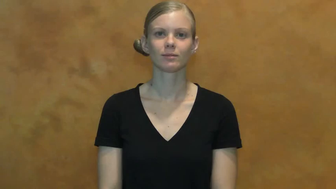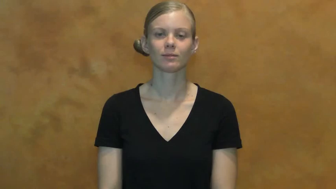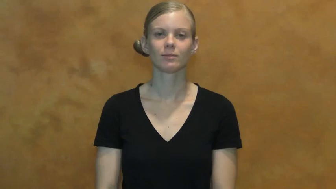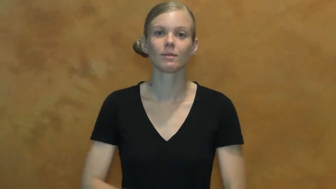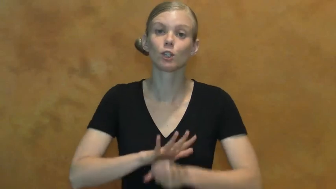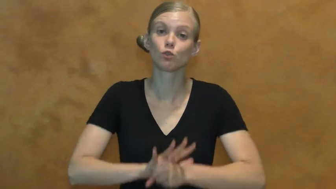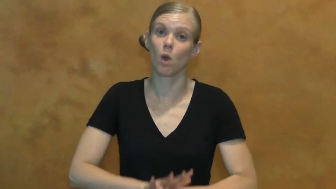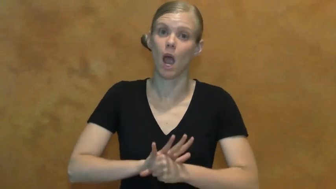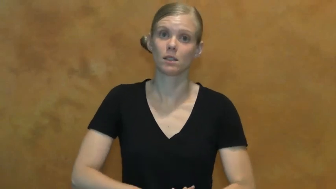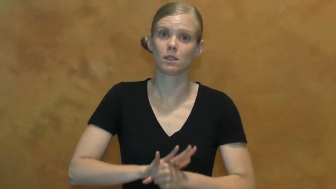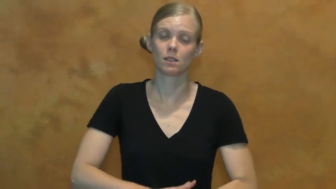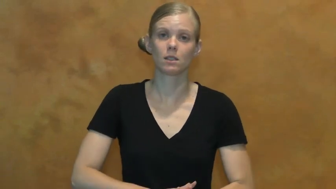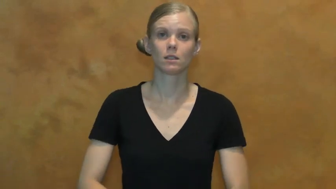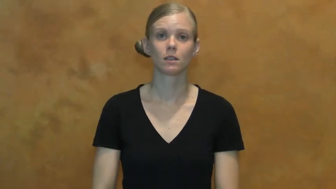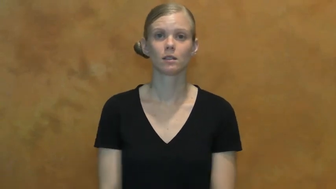stress